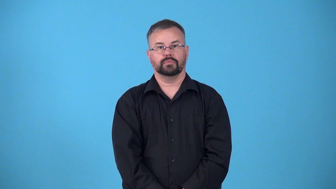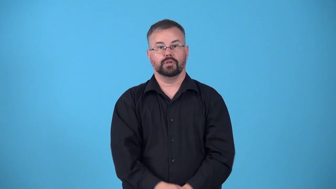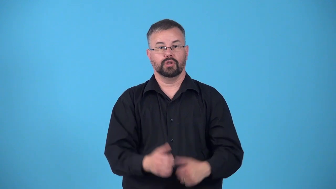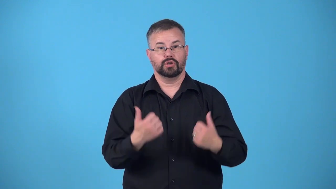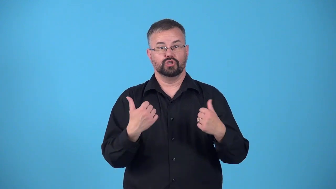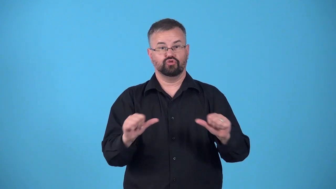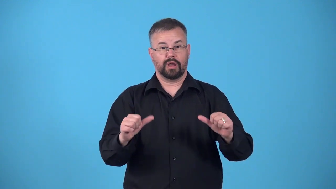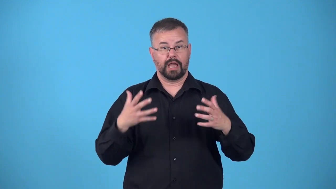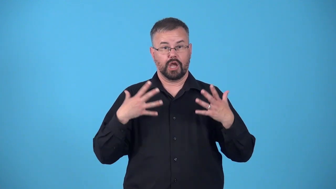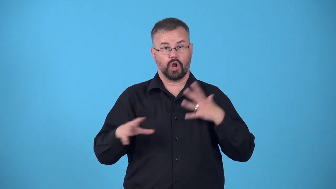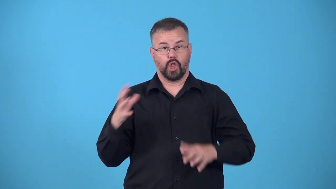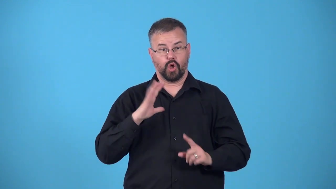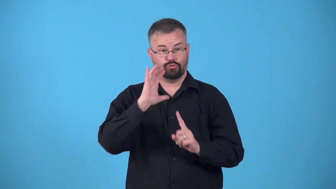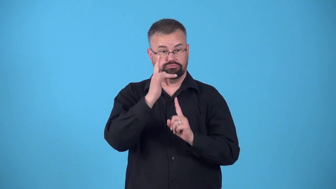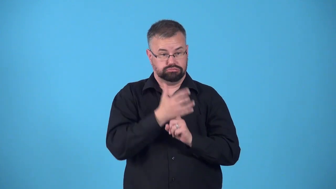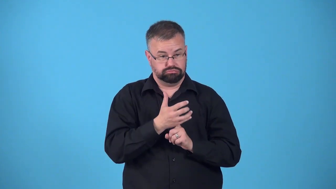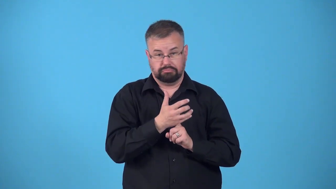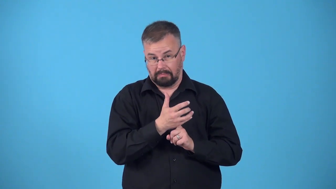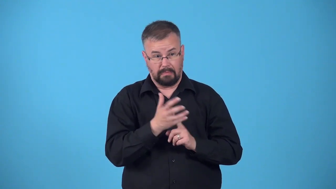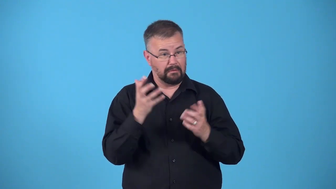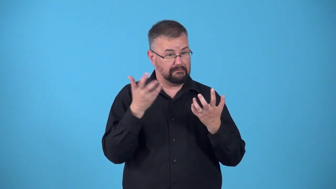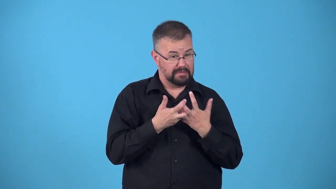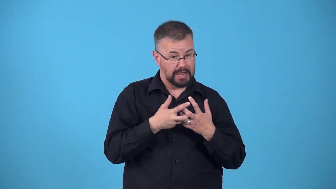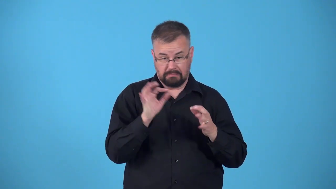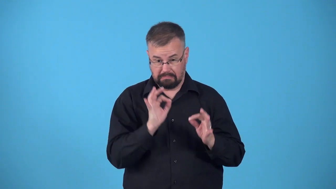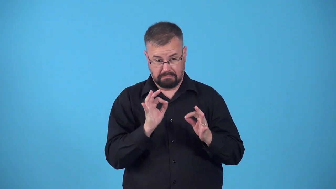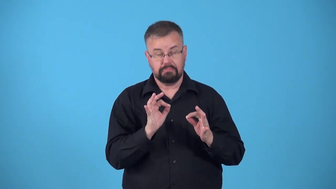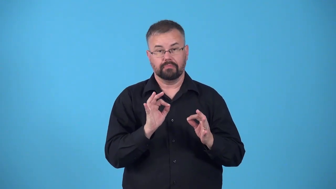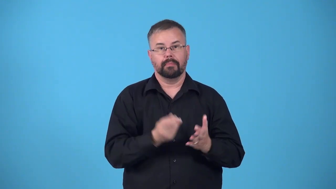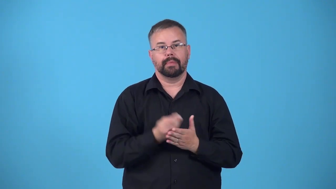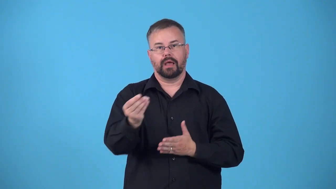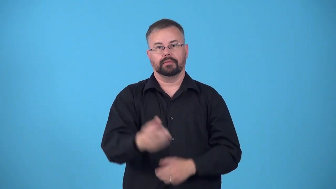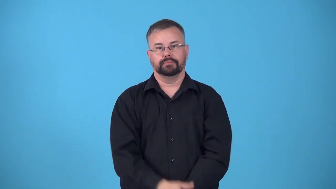try on clothes